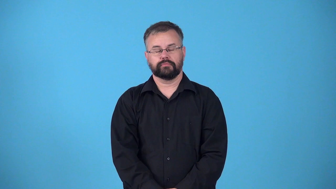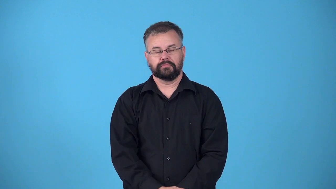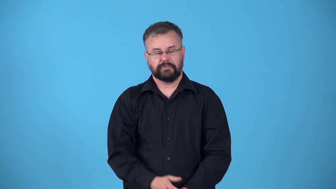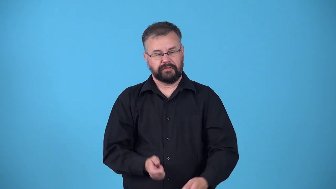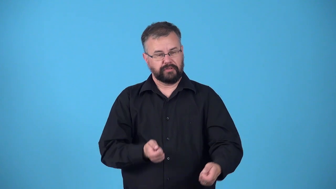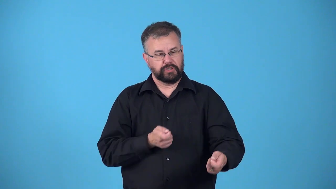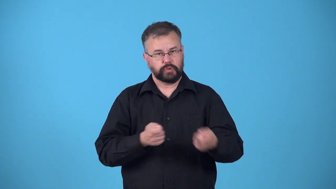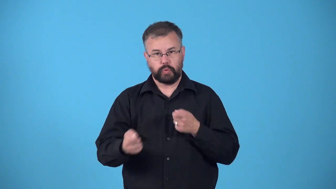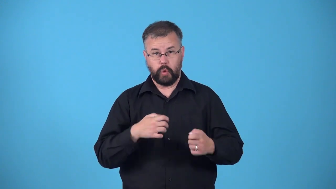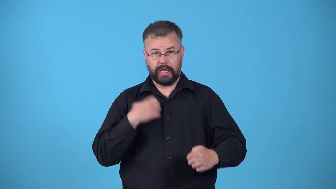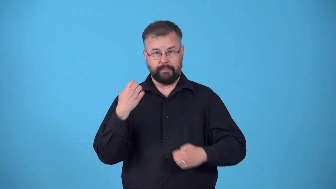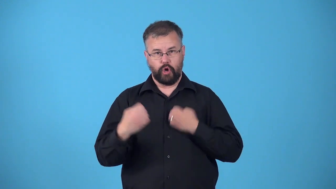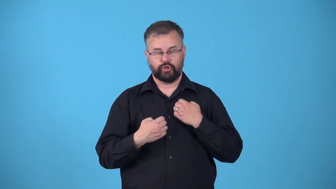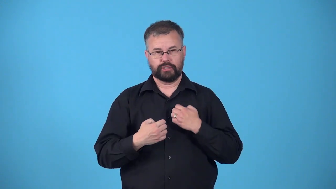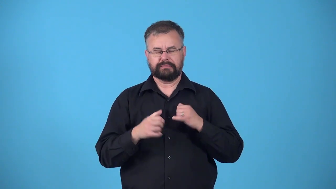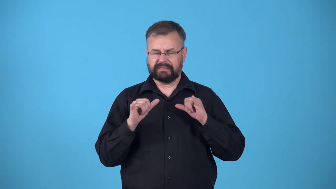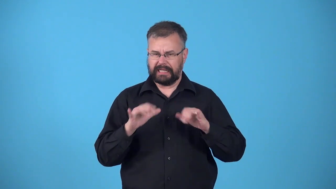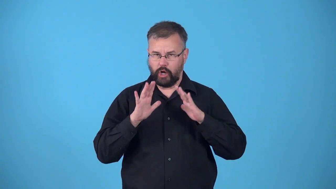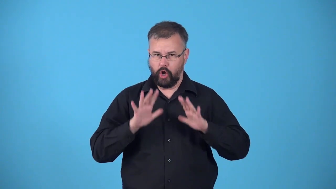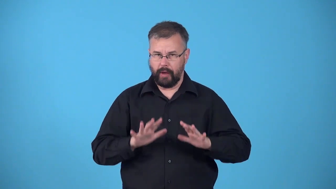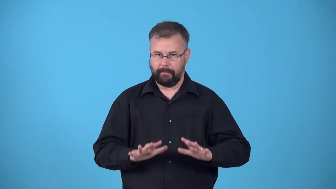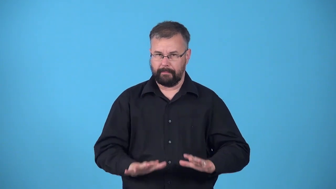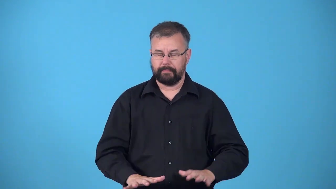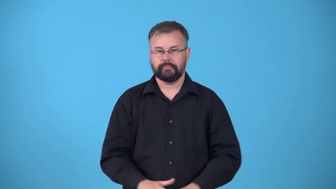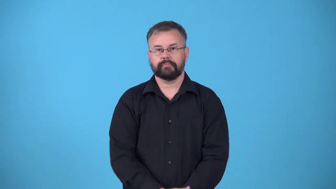get a grip,get a hold of yourself